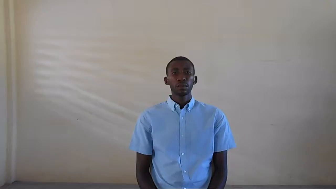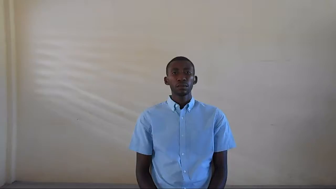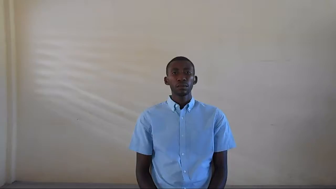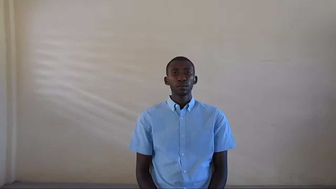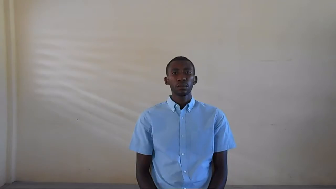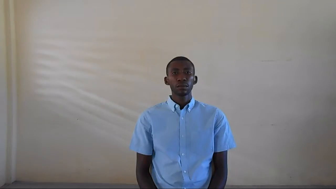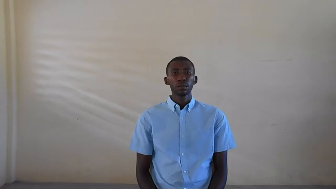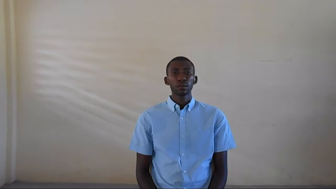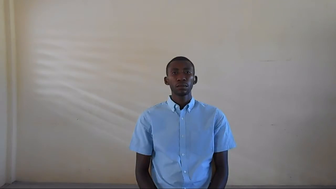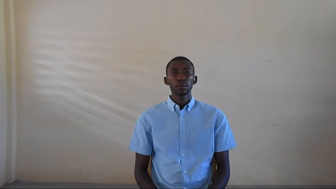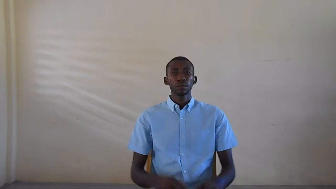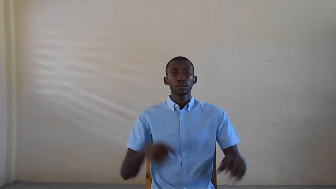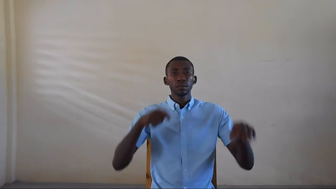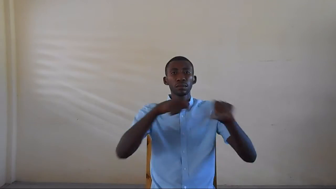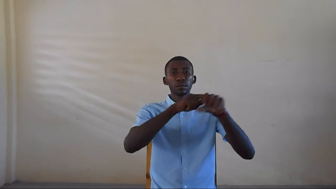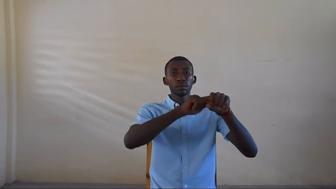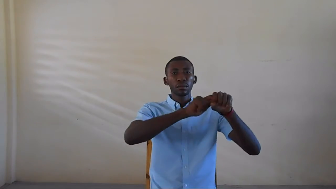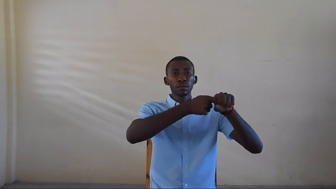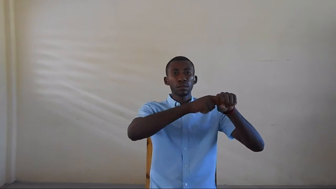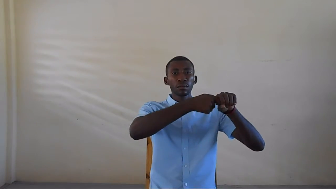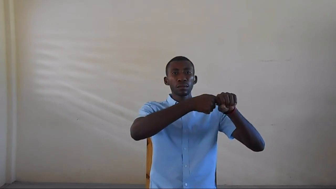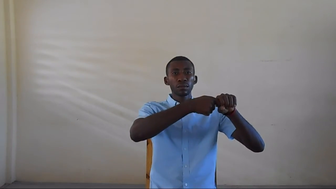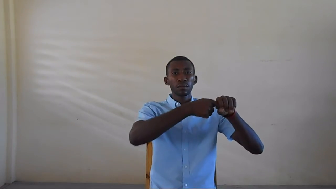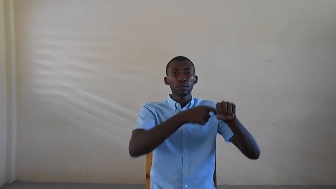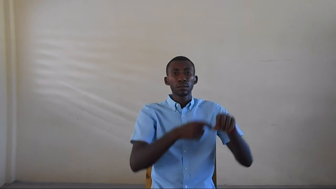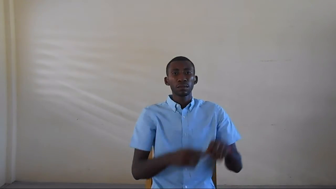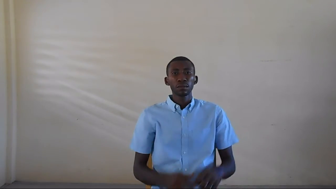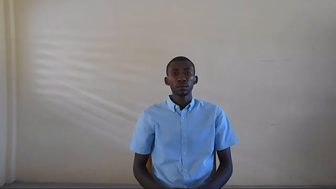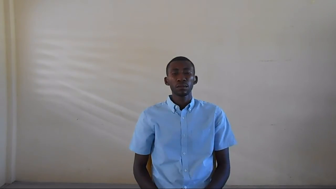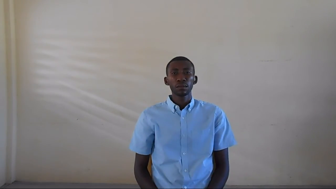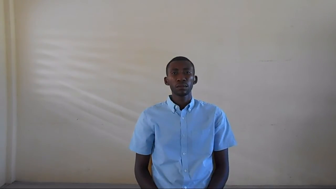lock